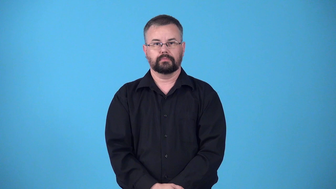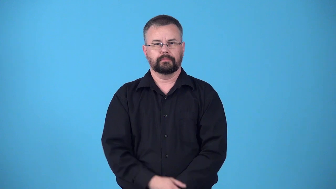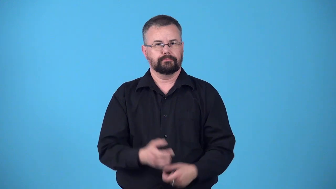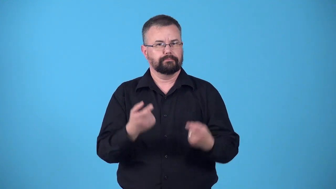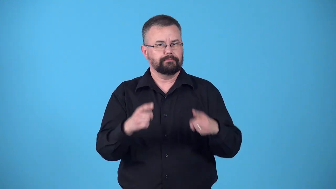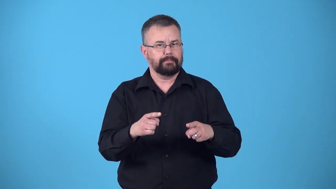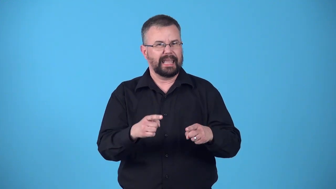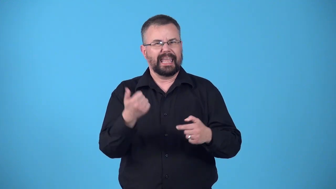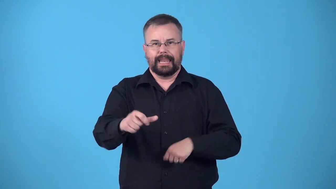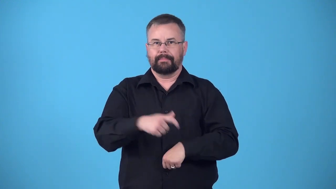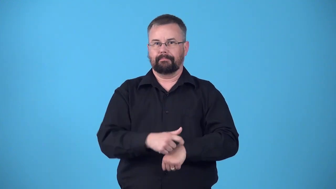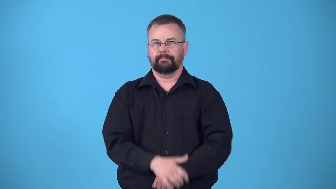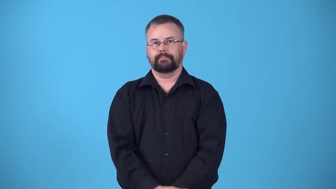crap shoot